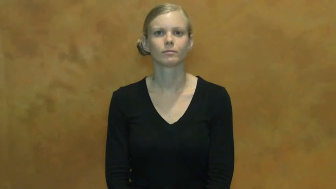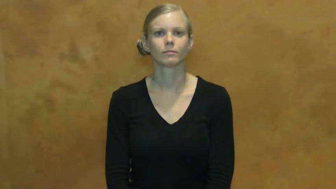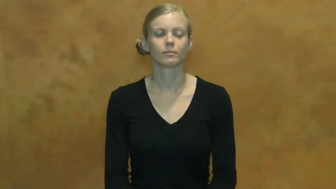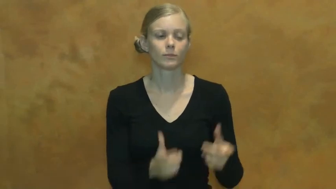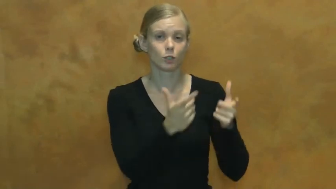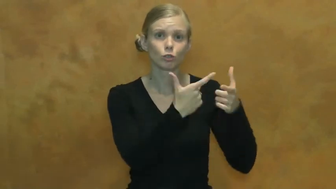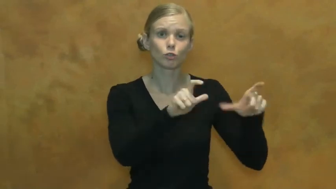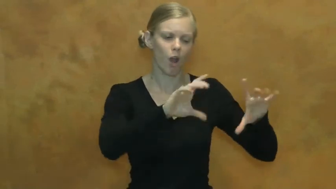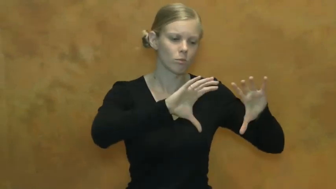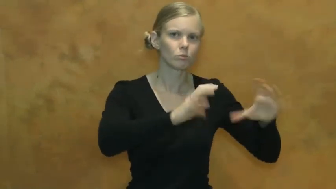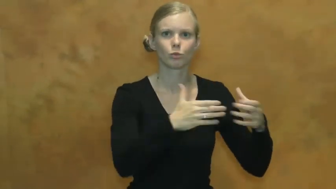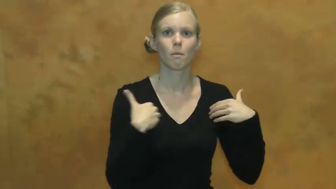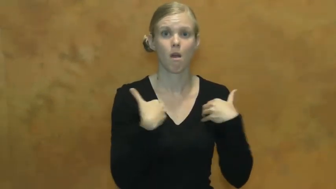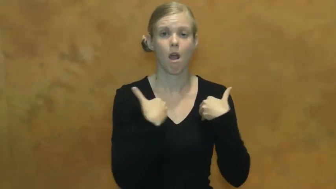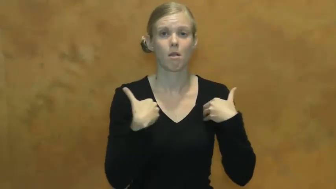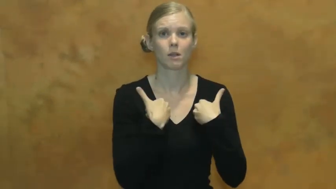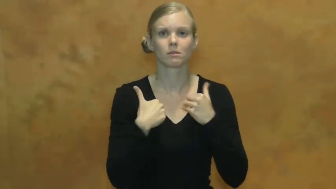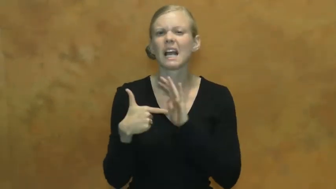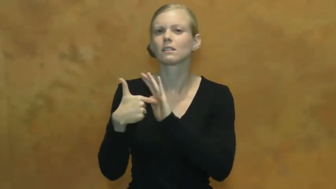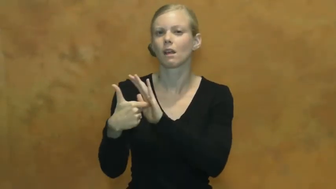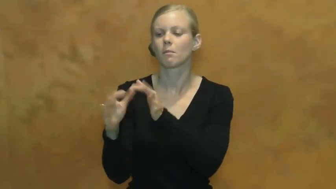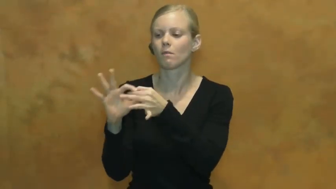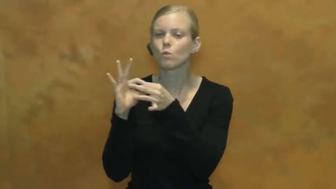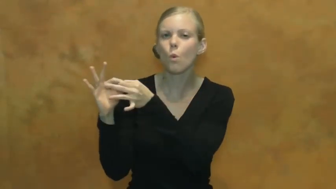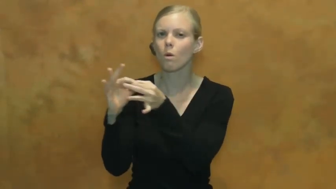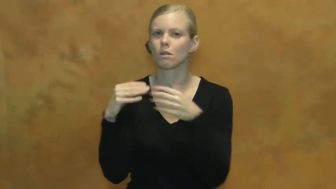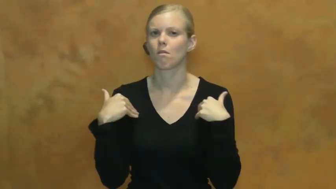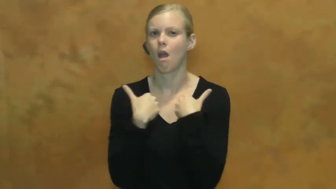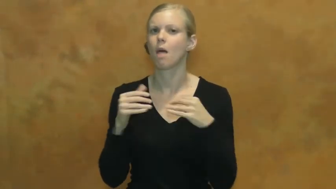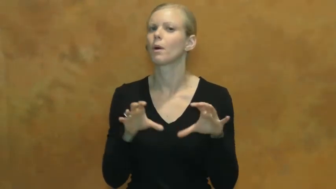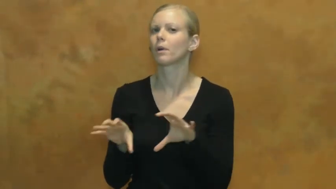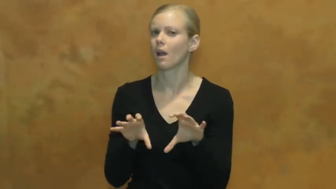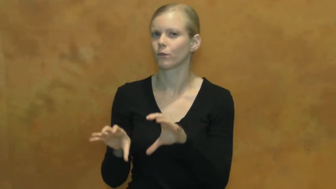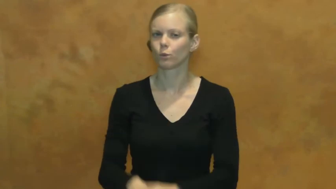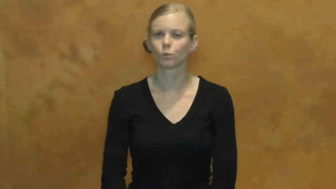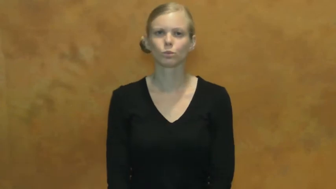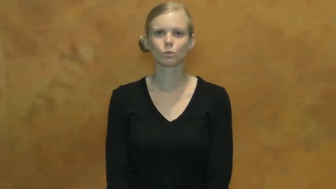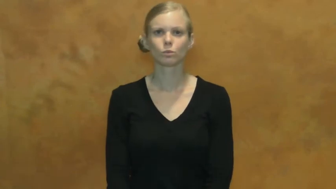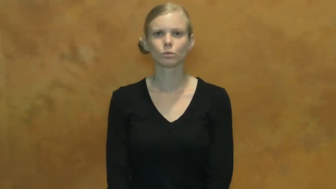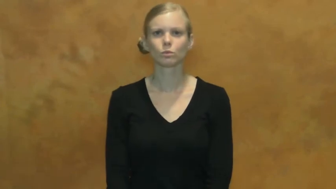herd